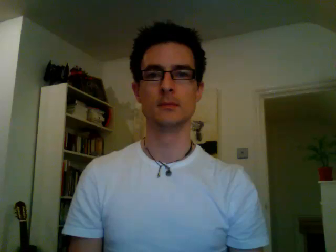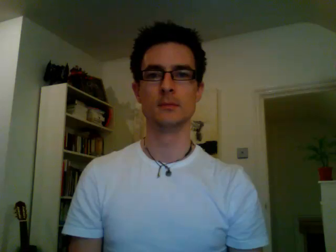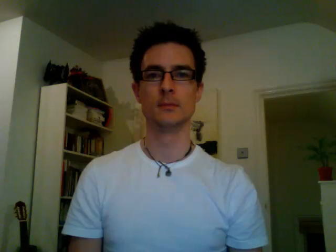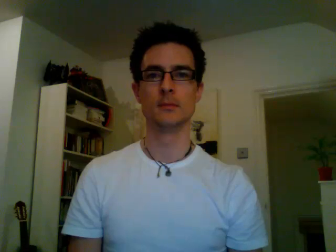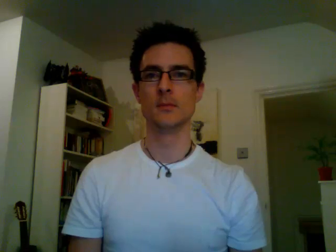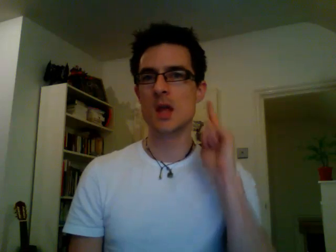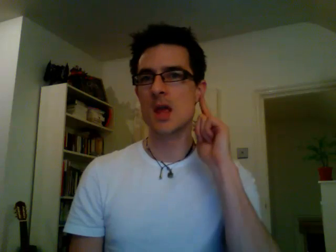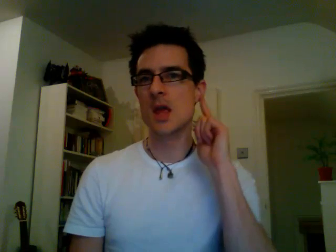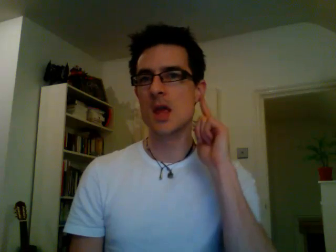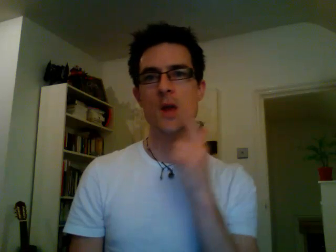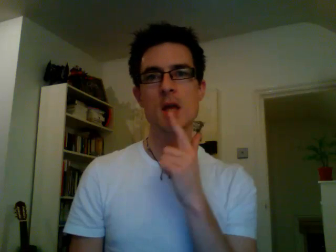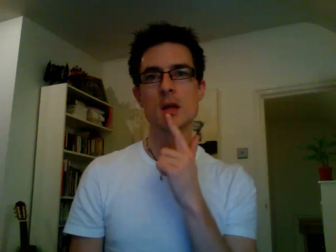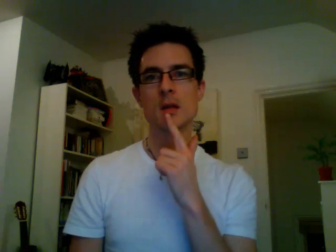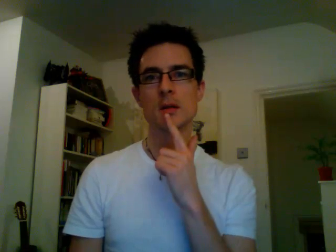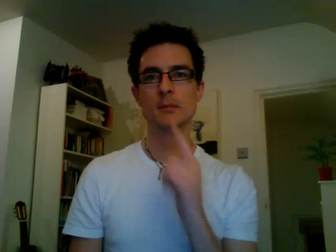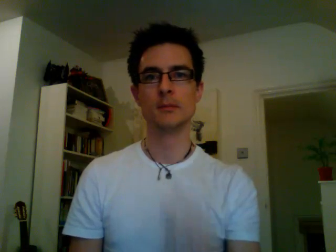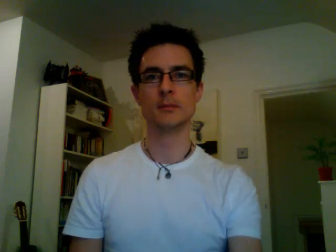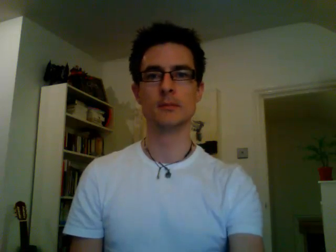hearing